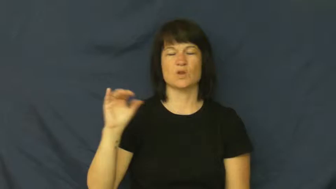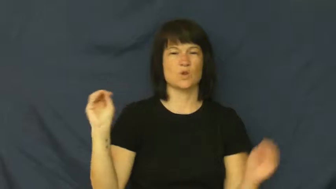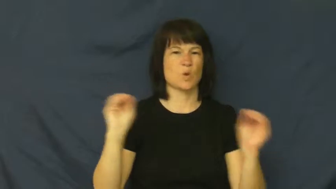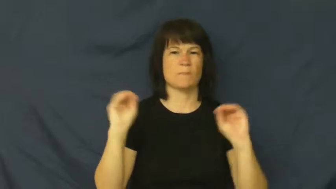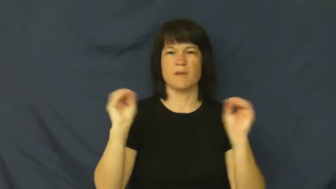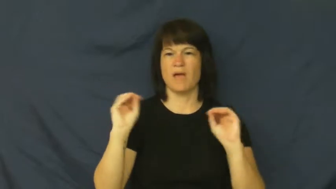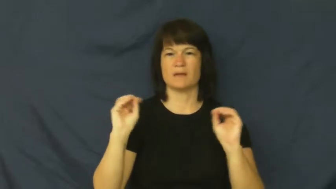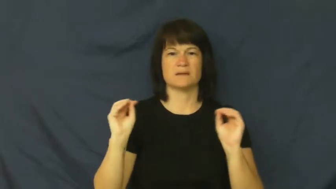nobody,no one